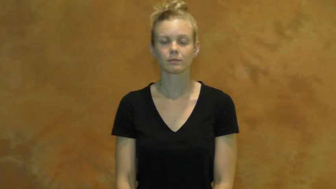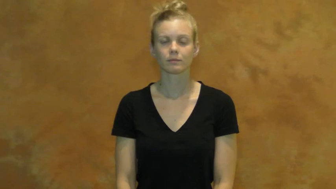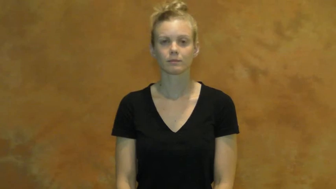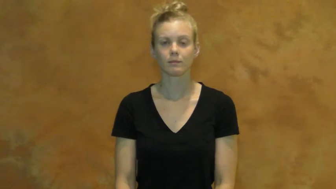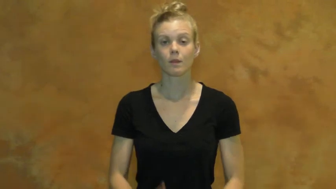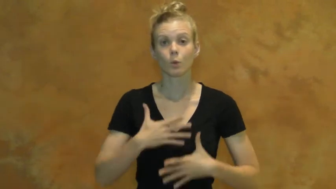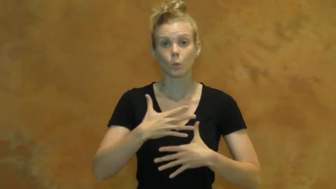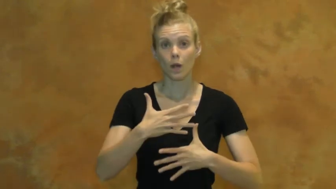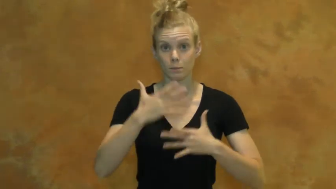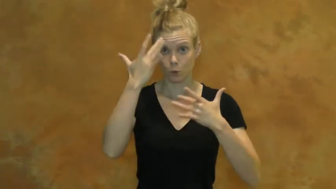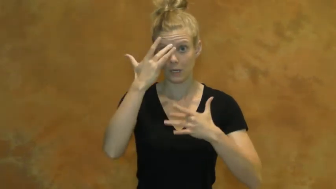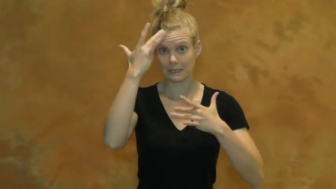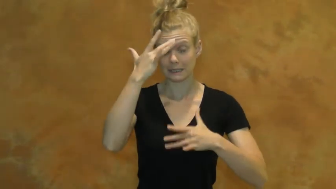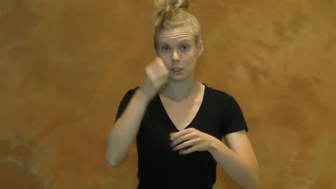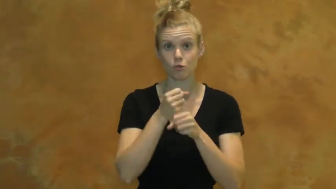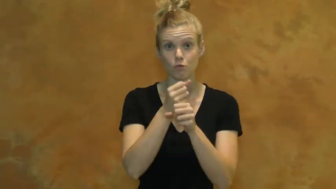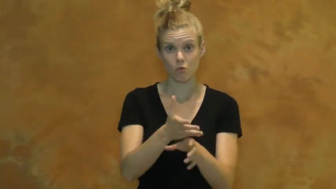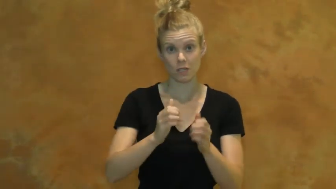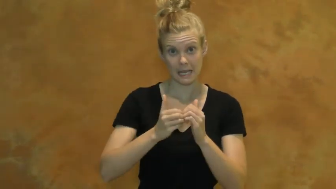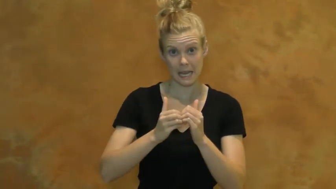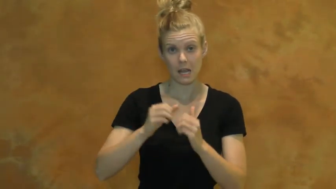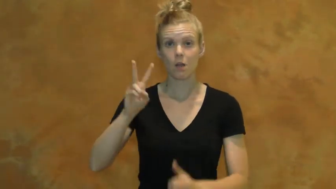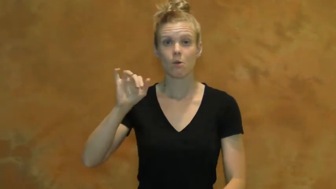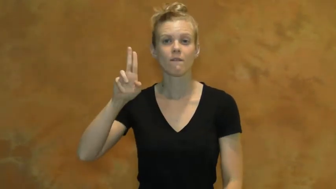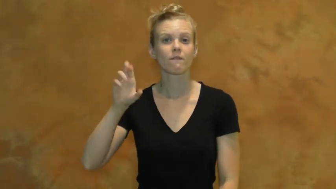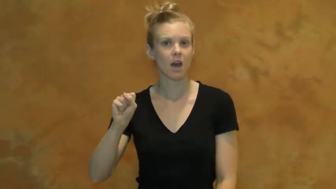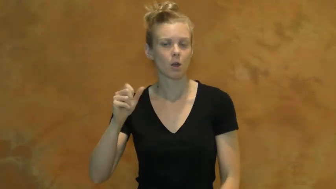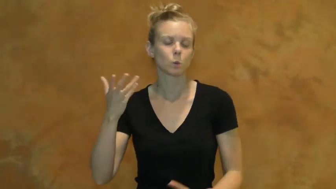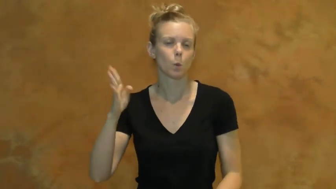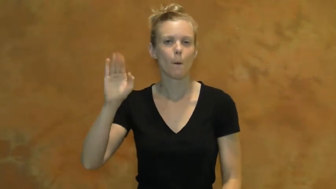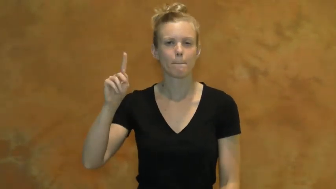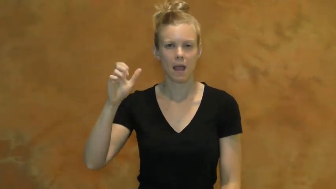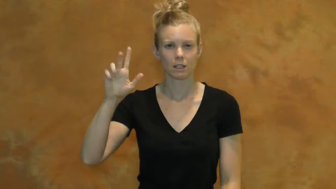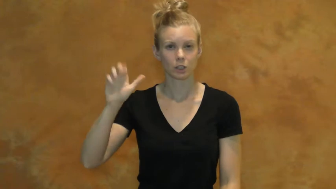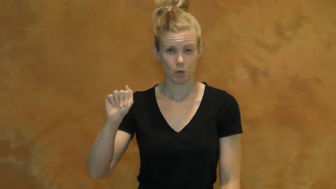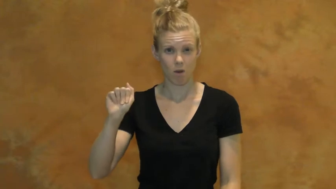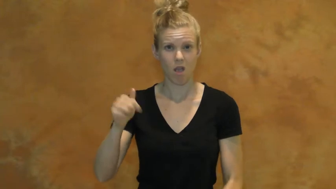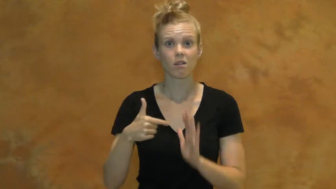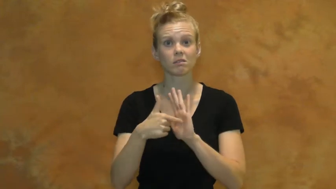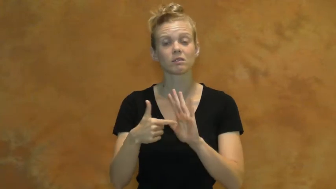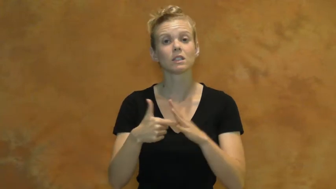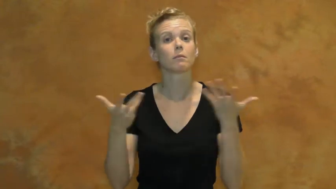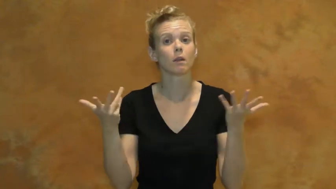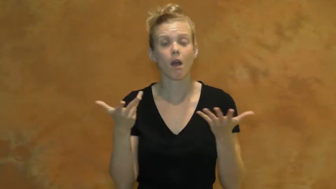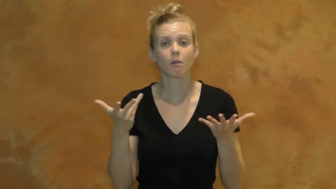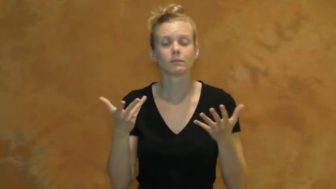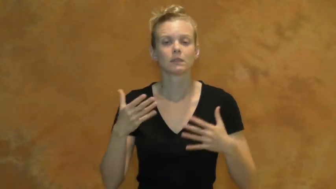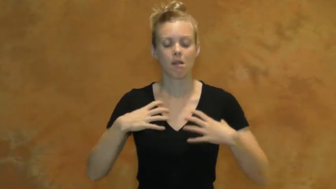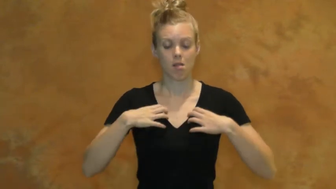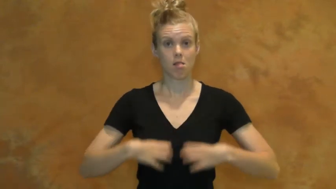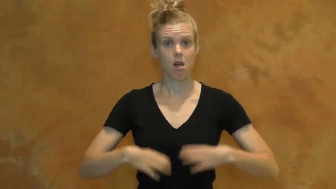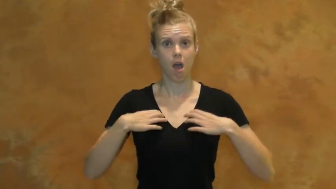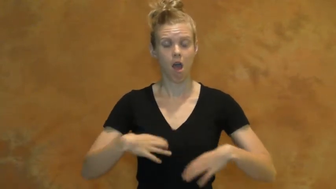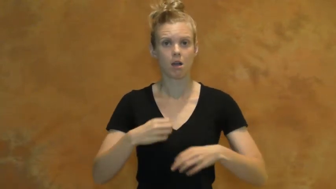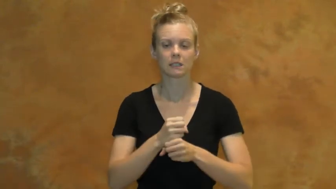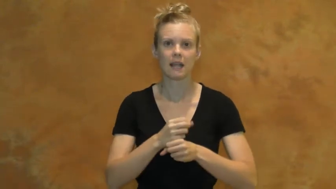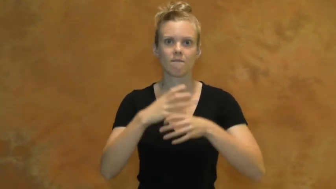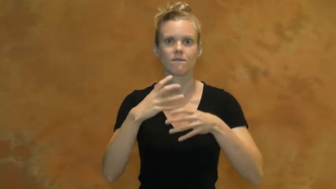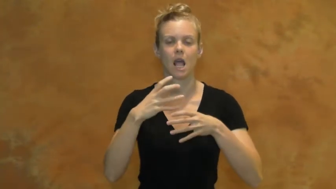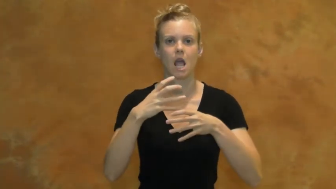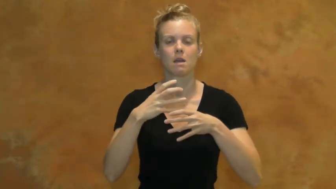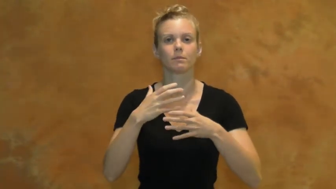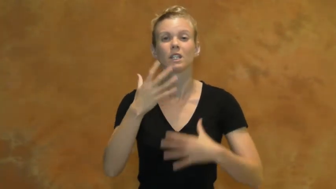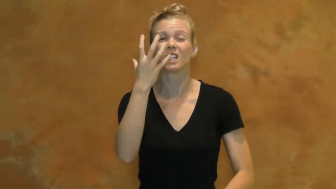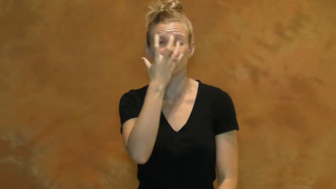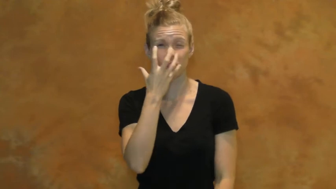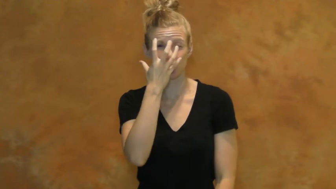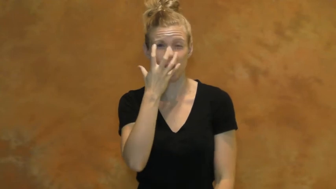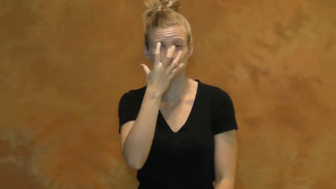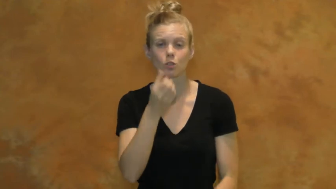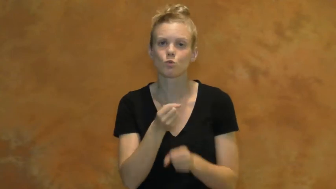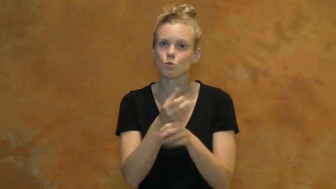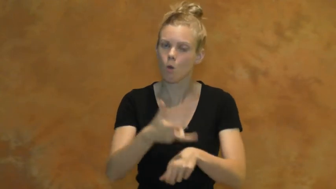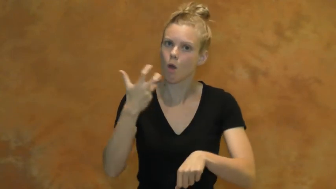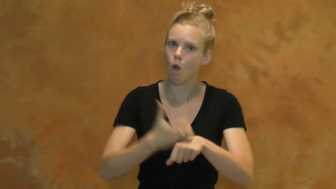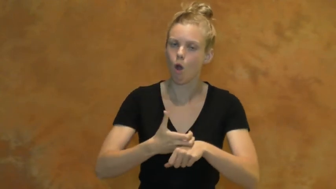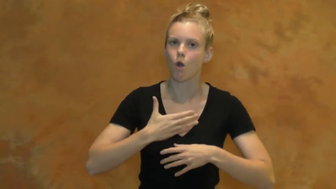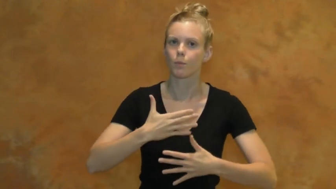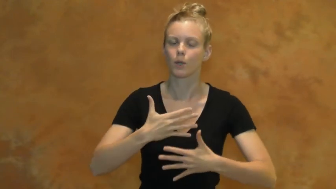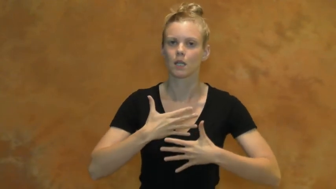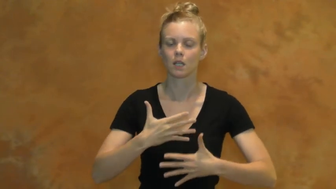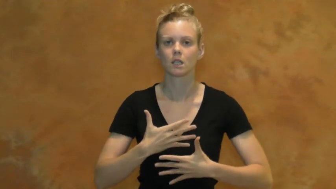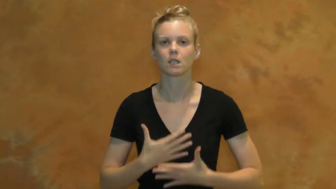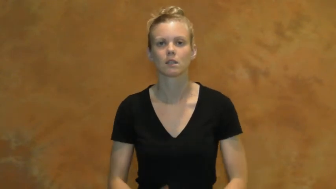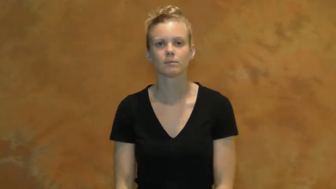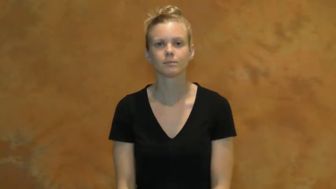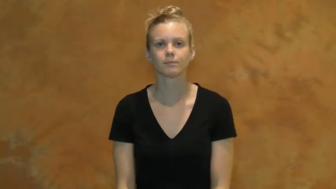pneumonia